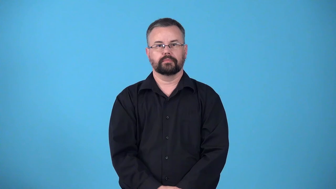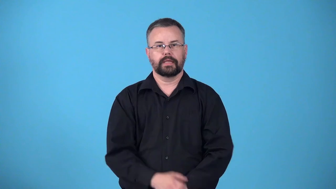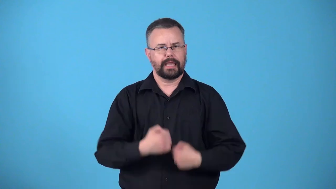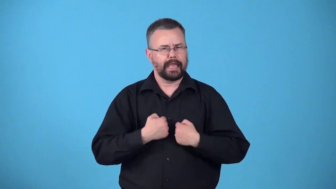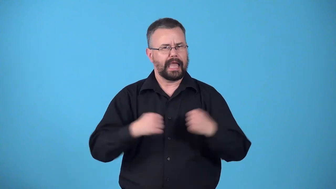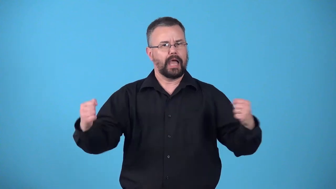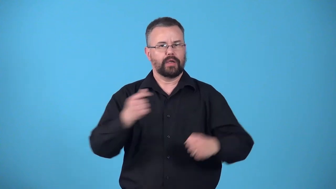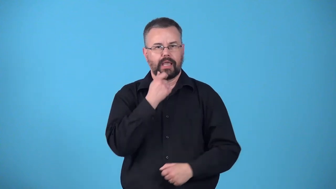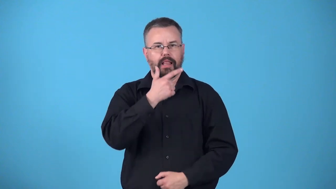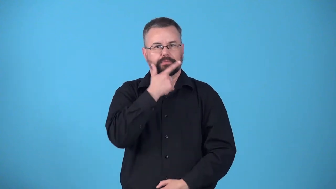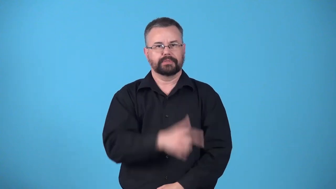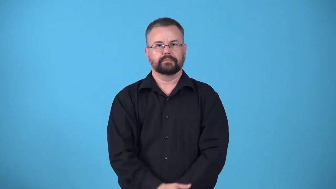come out of the closet